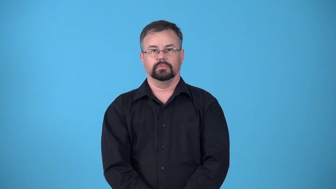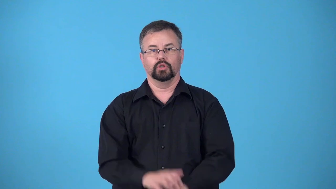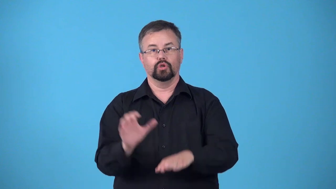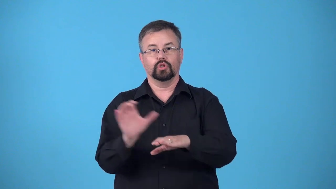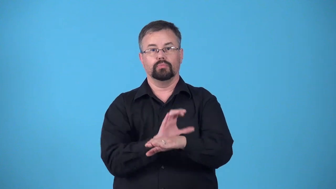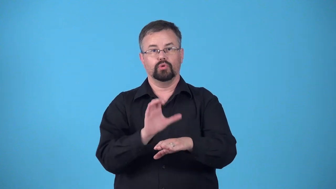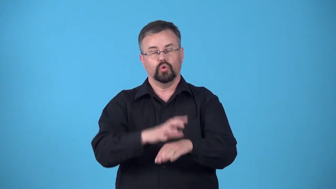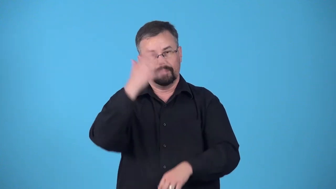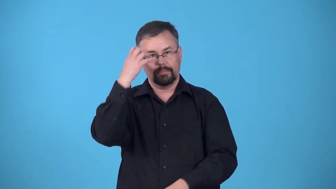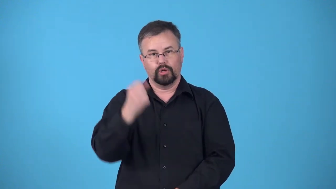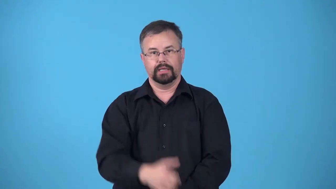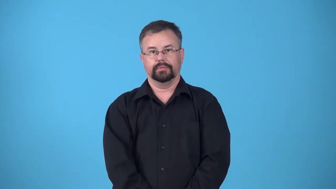buffer